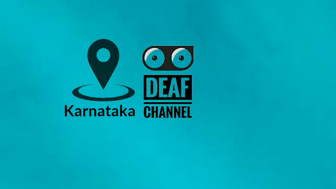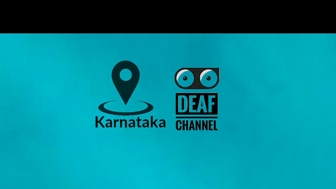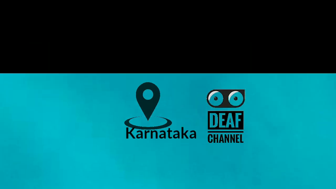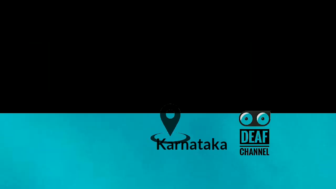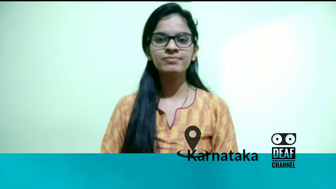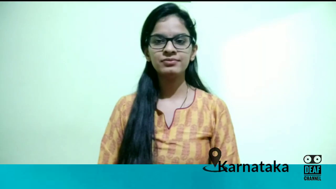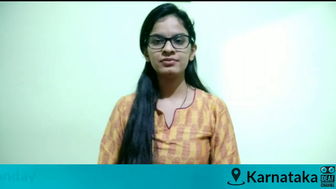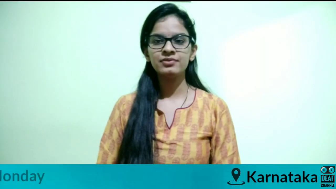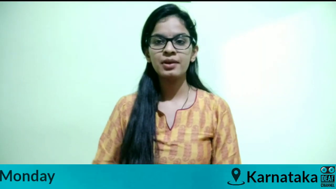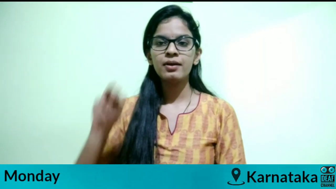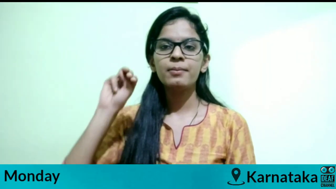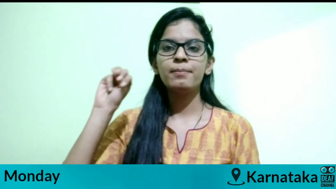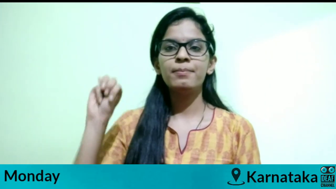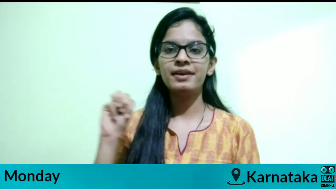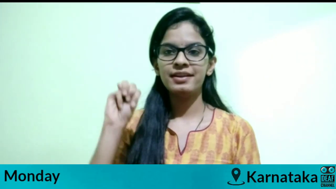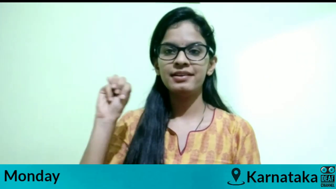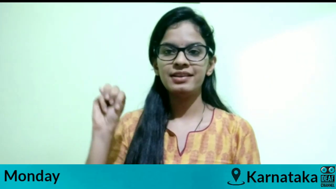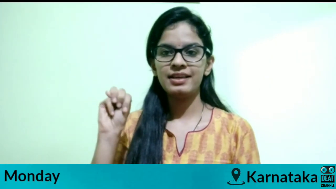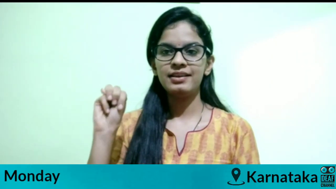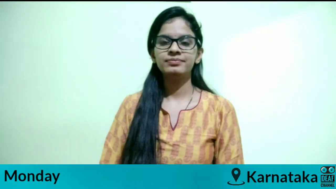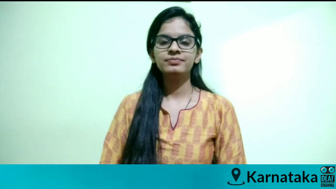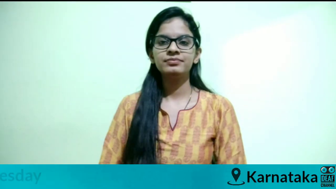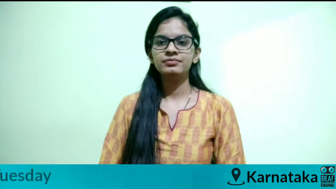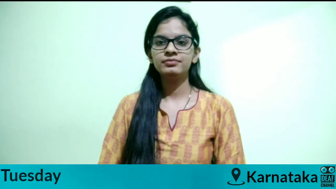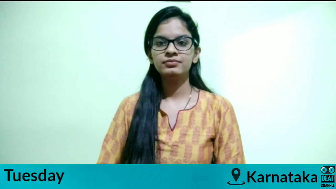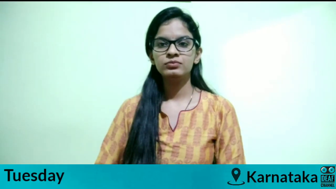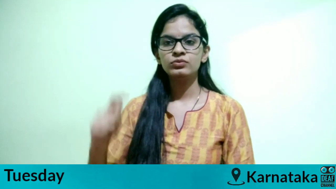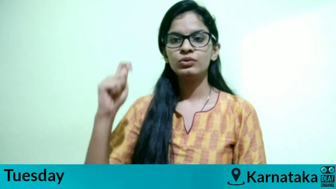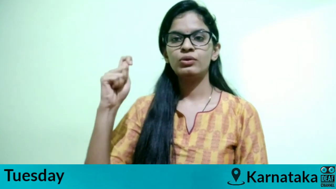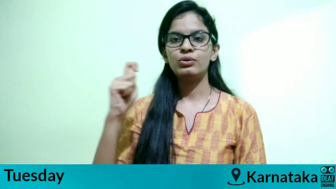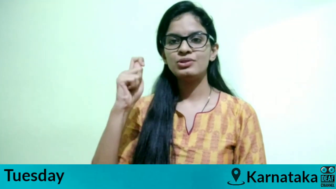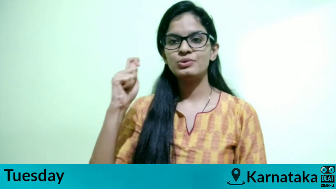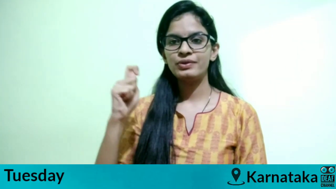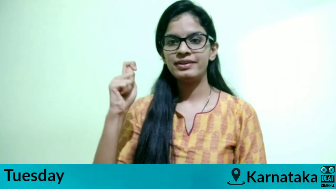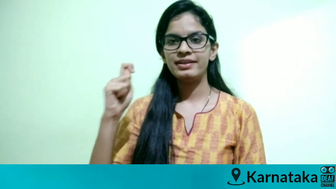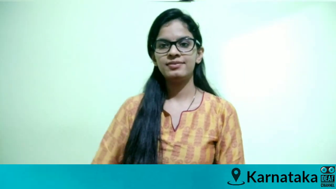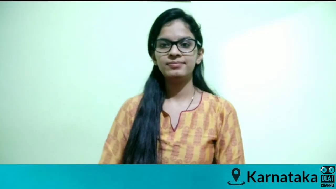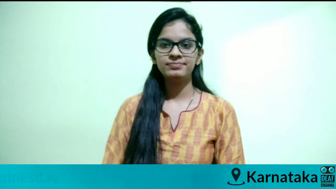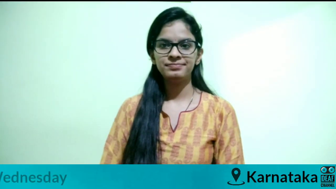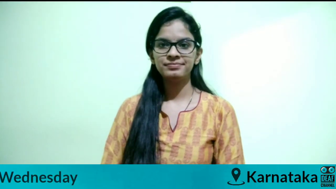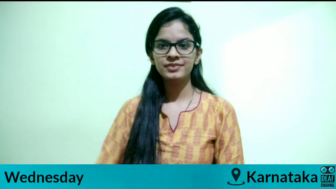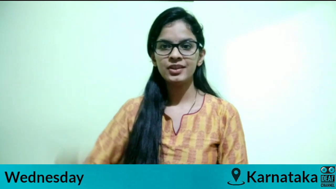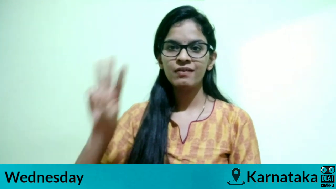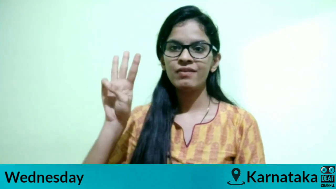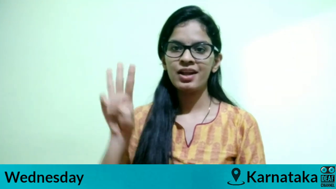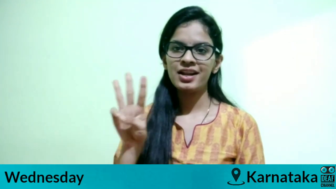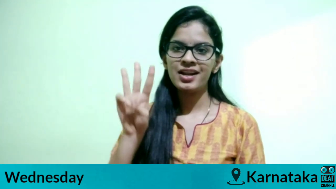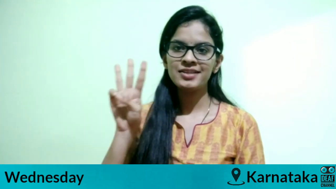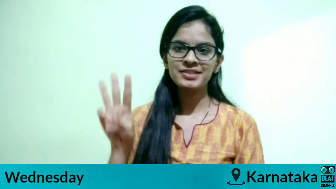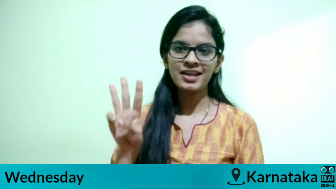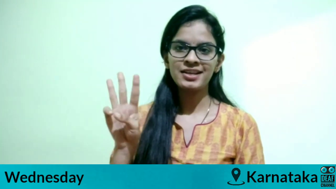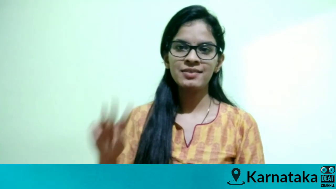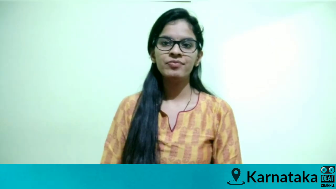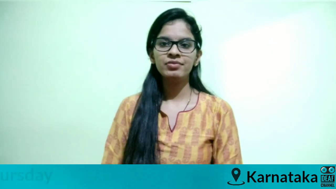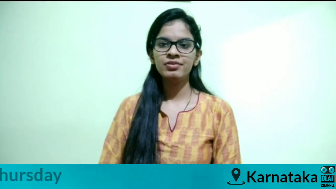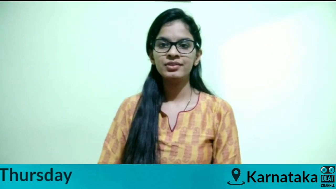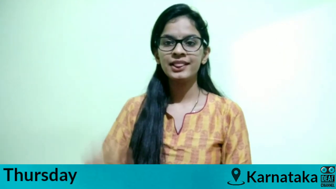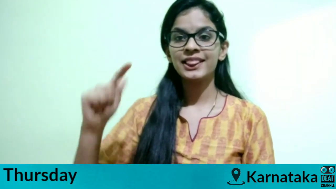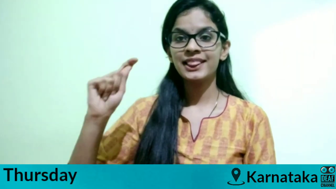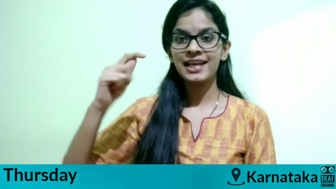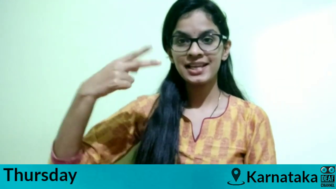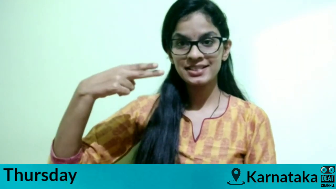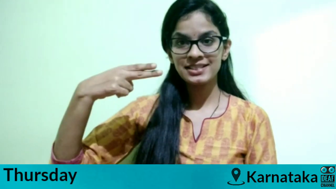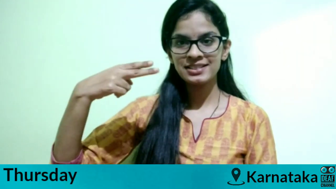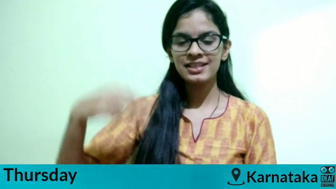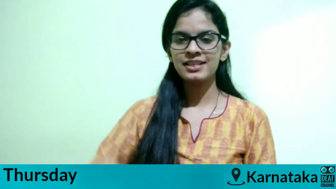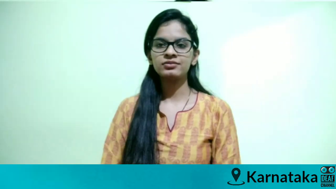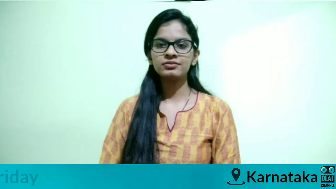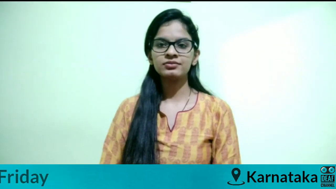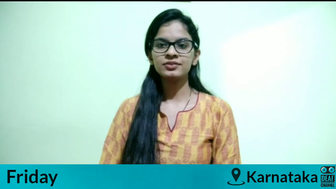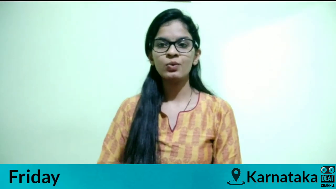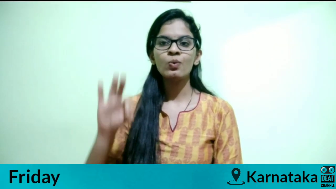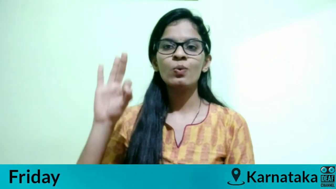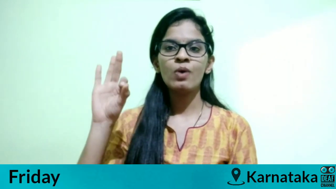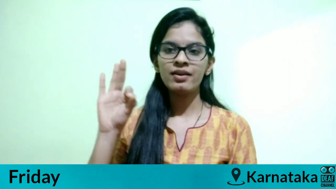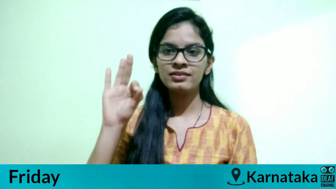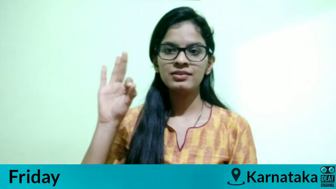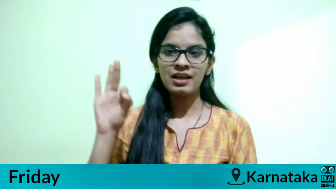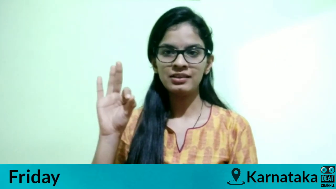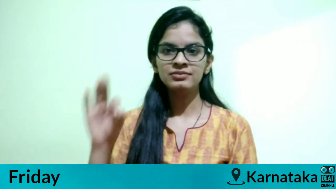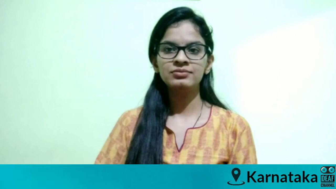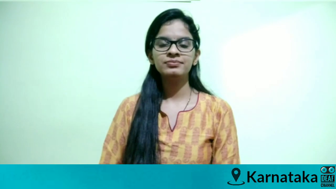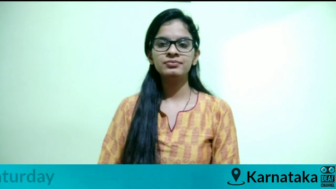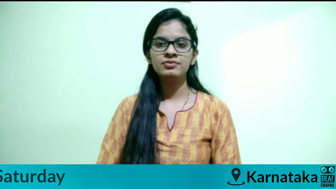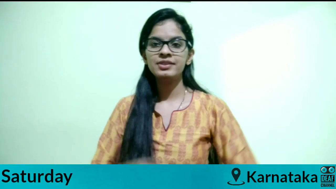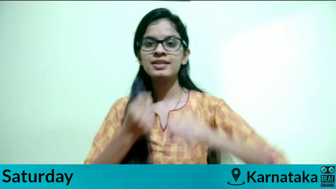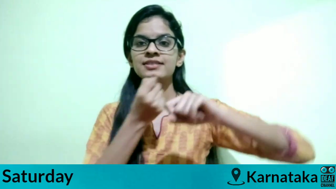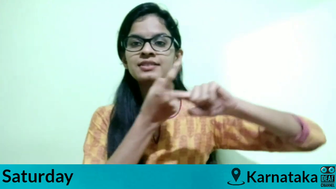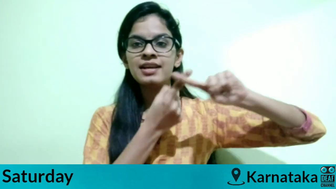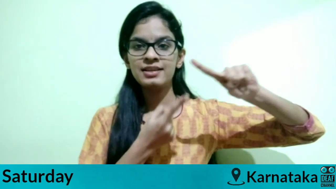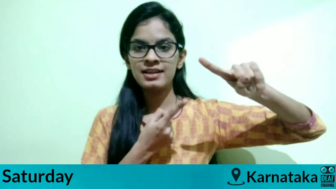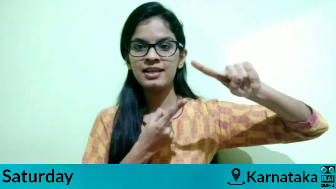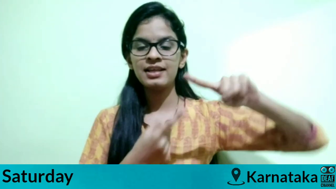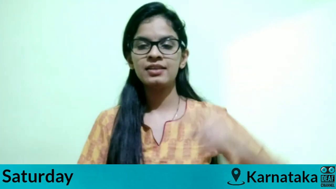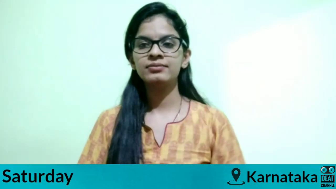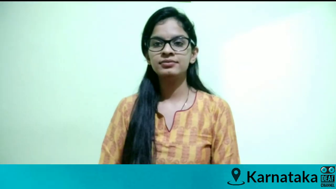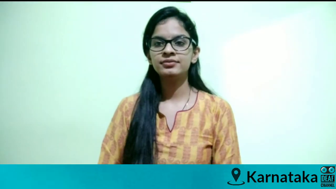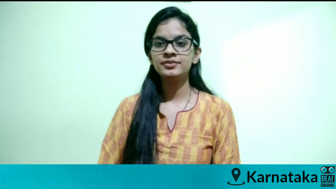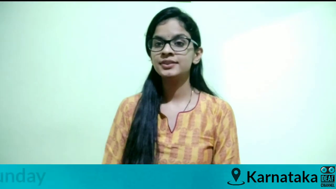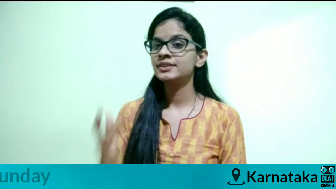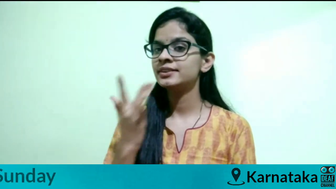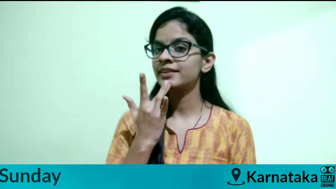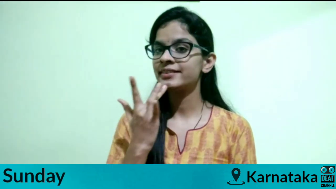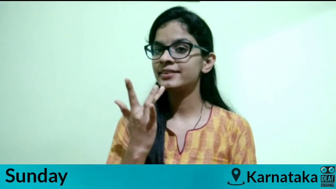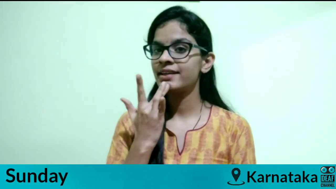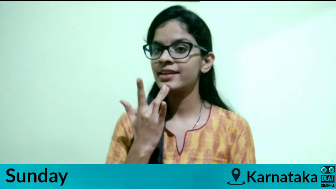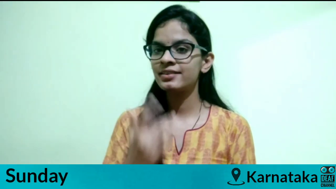Days of the Week